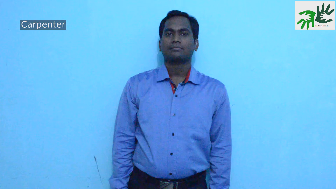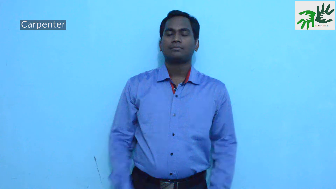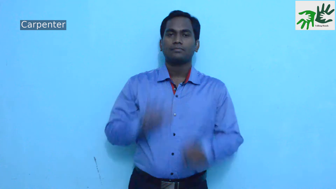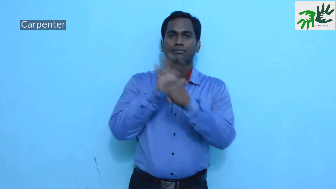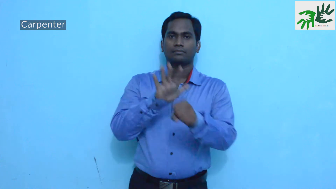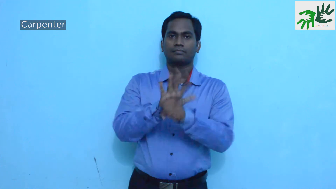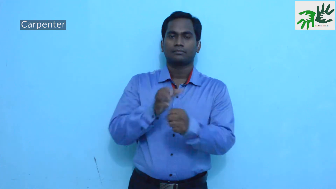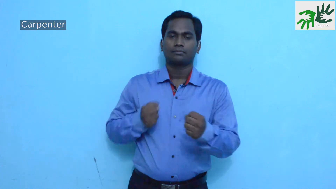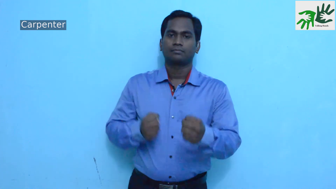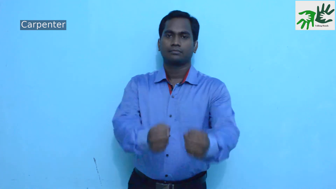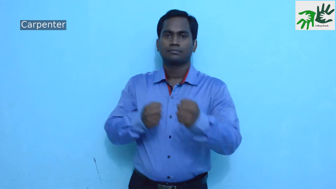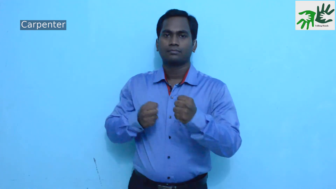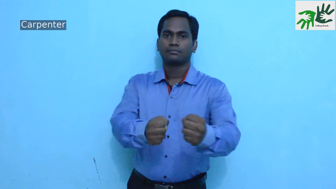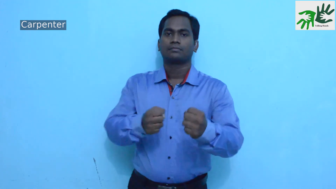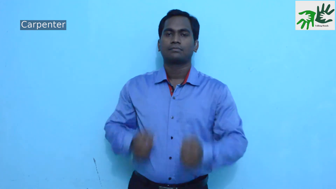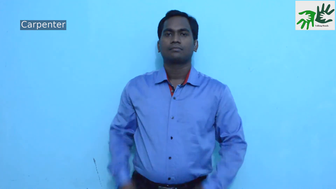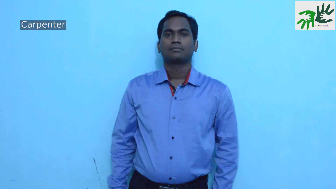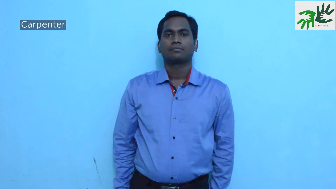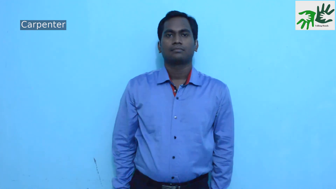Carpenter